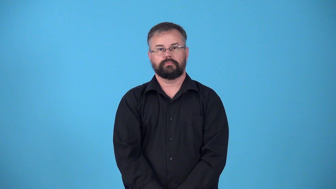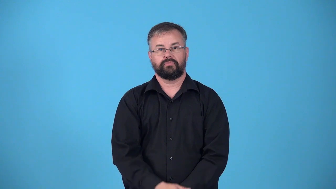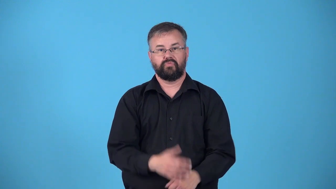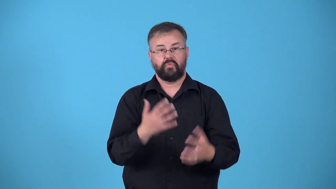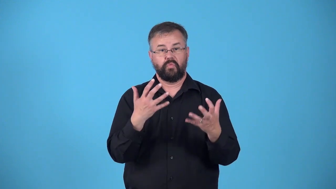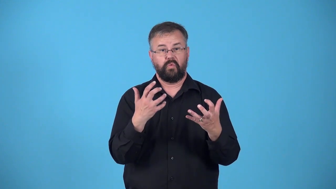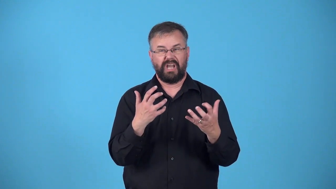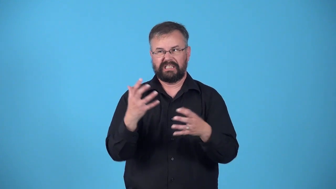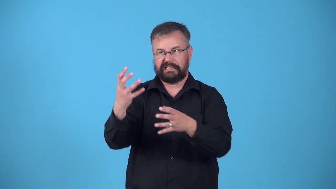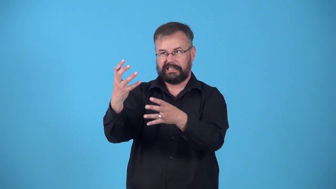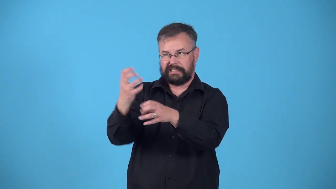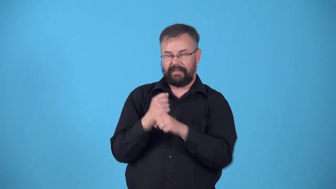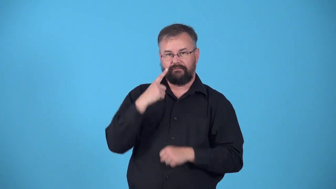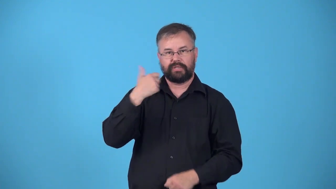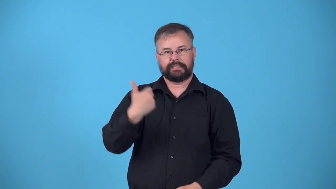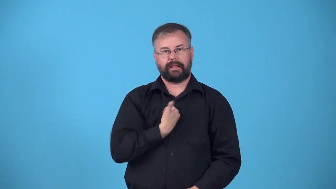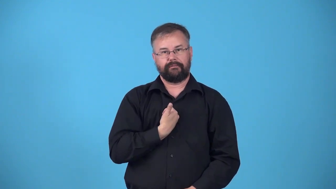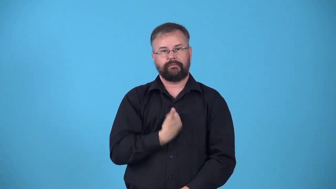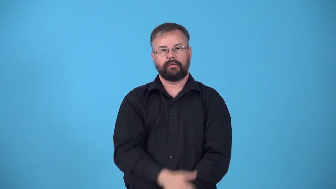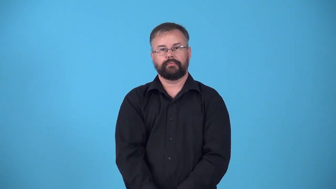out for